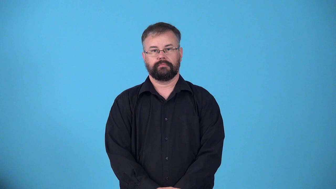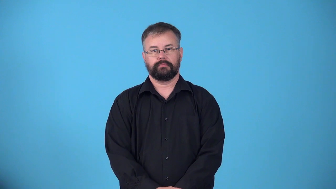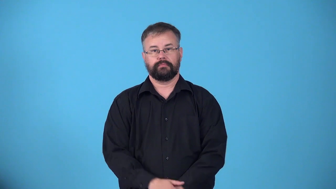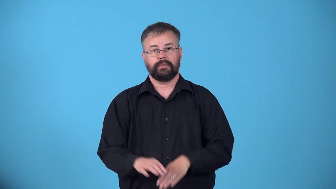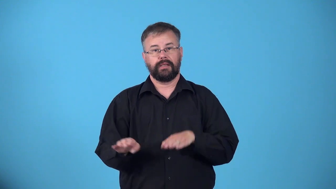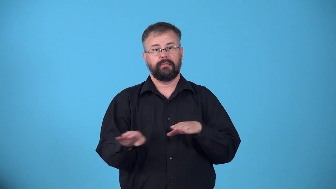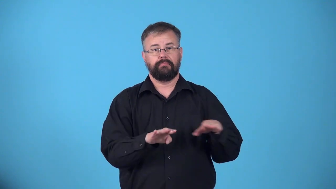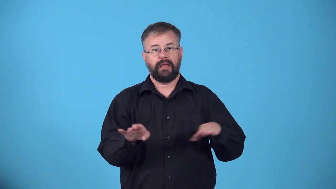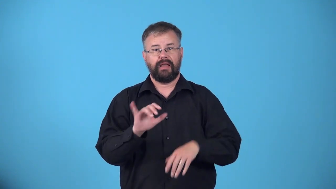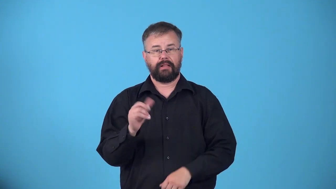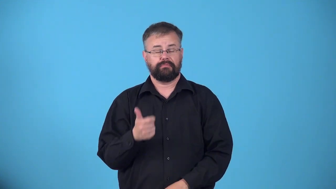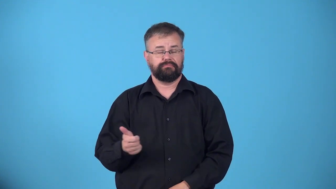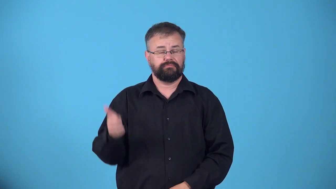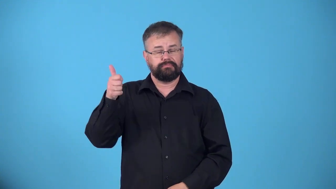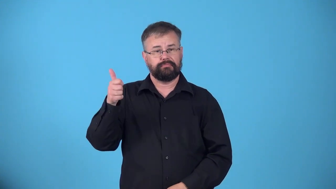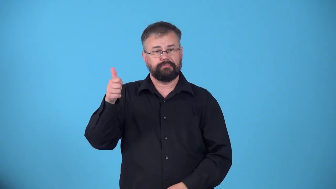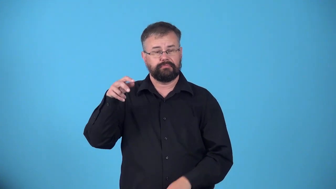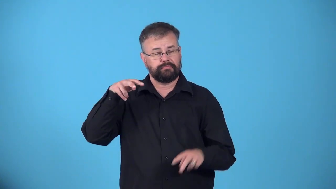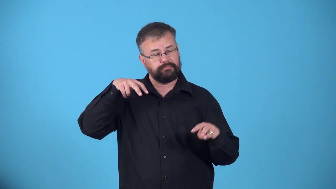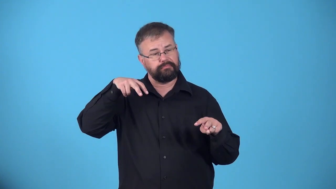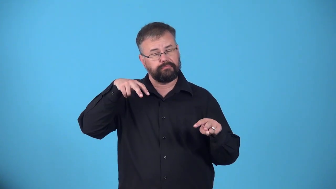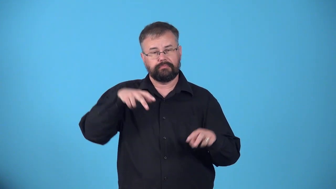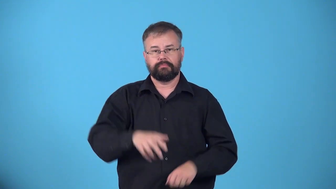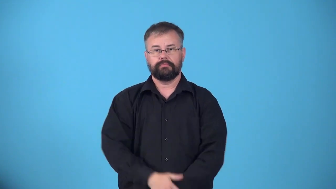lord it over, lord over